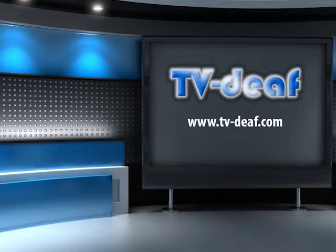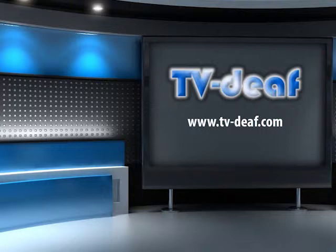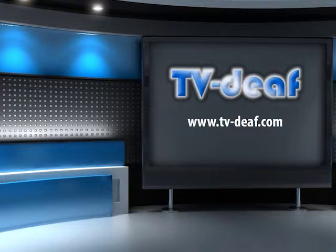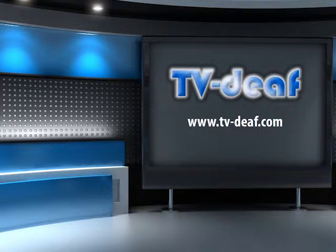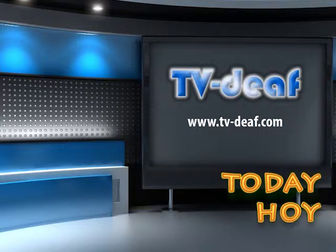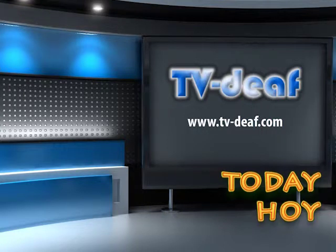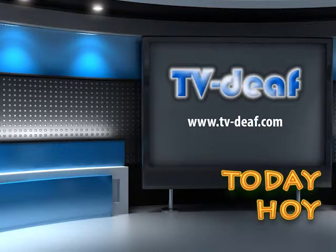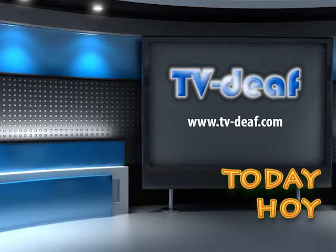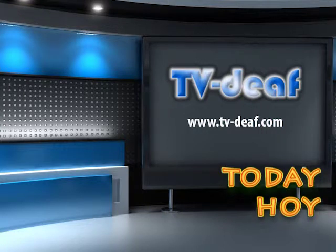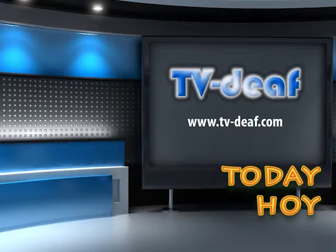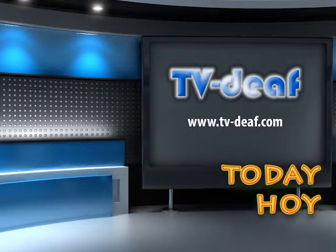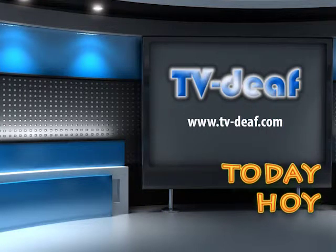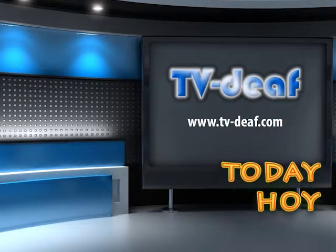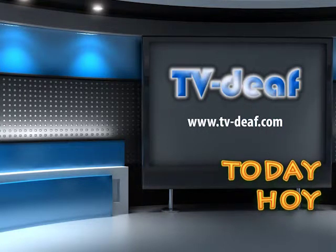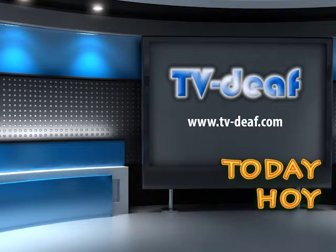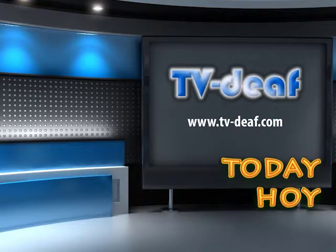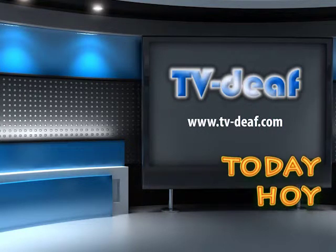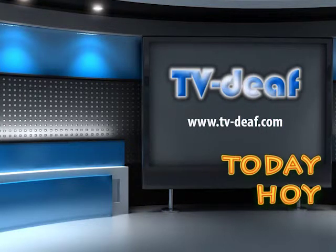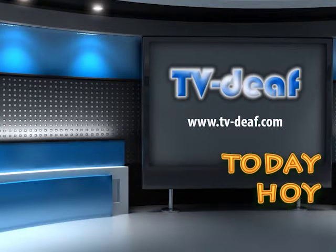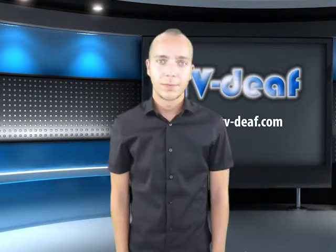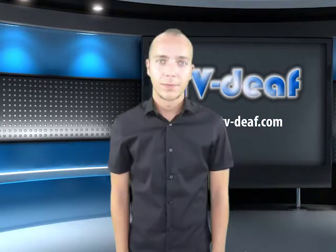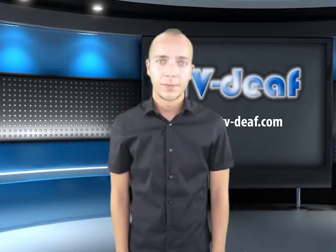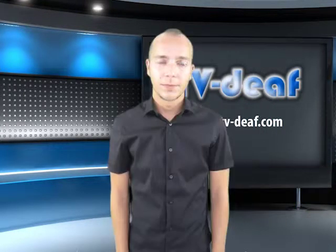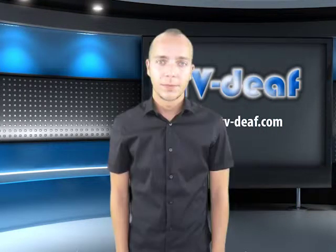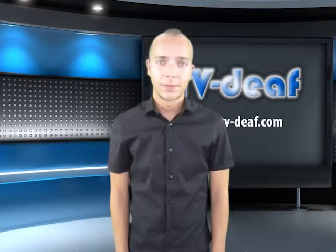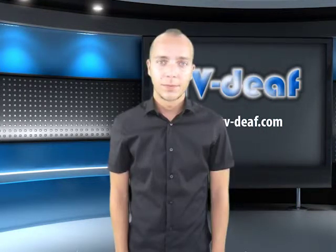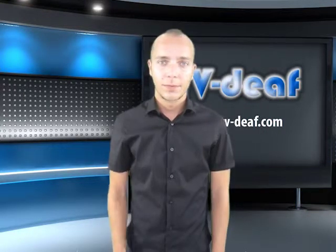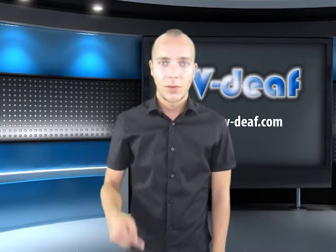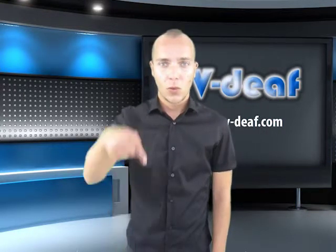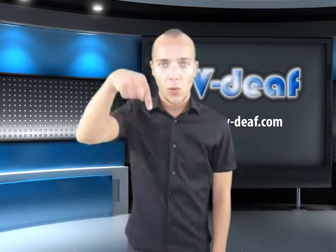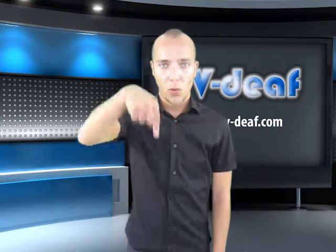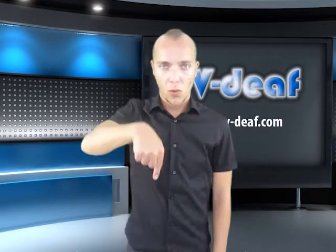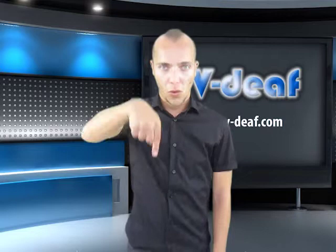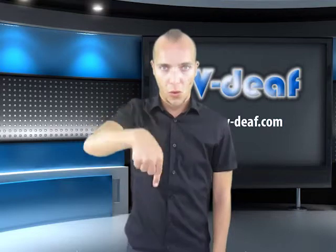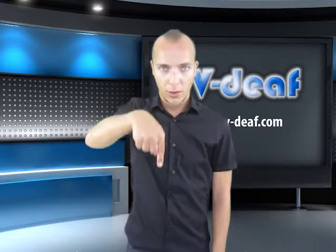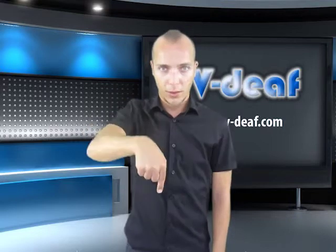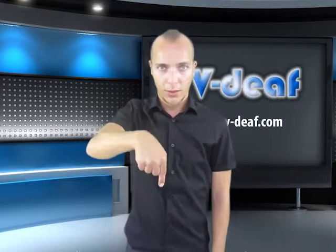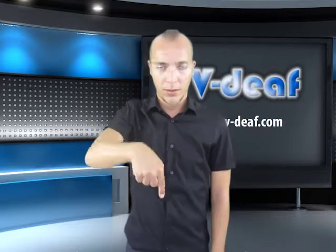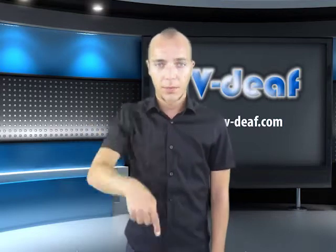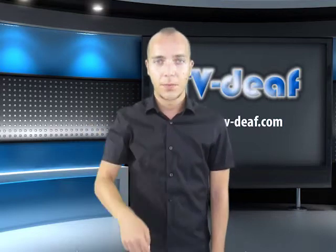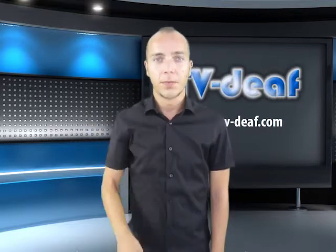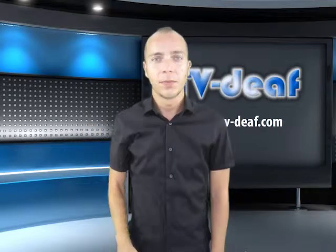TODAY